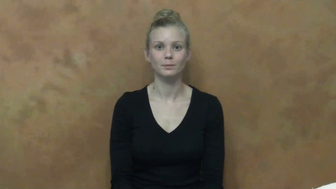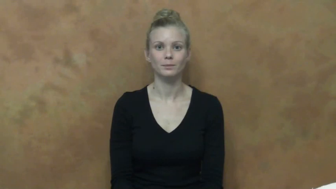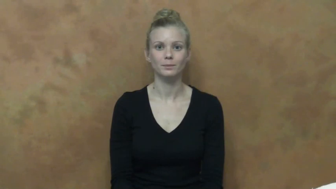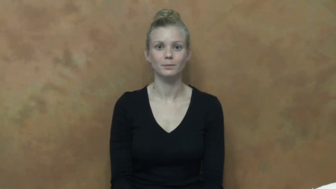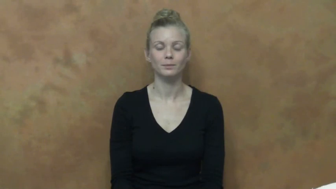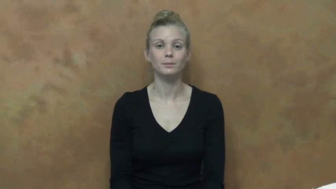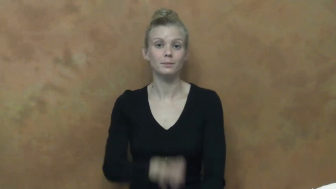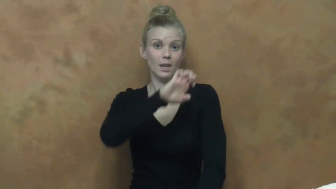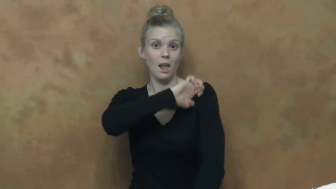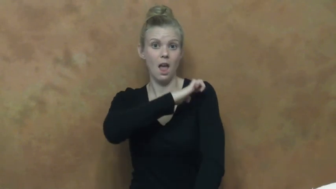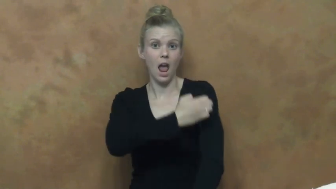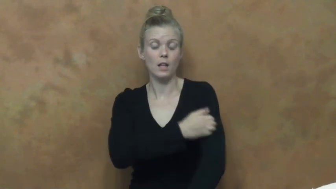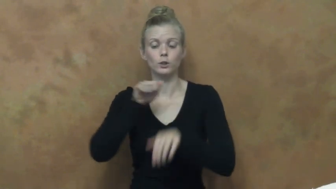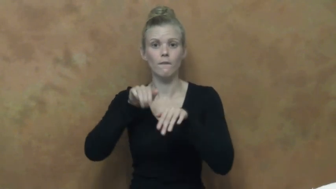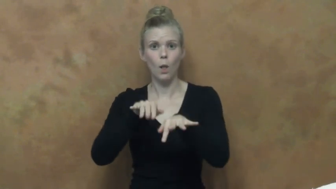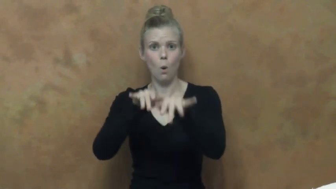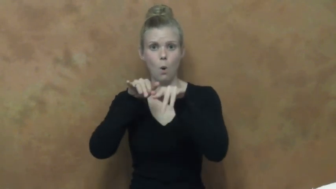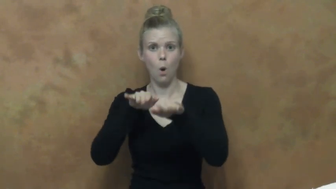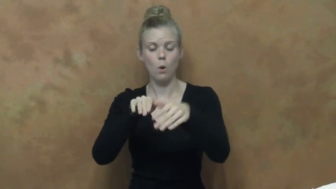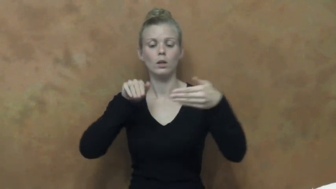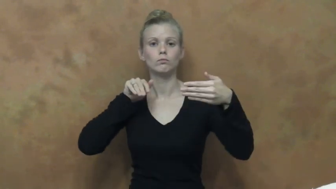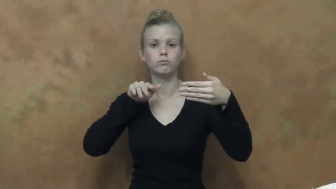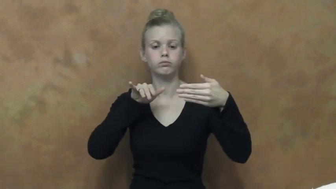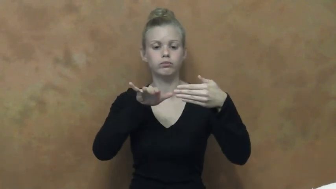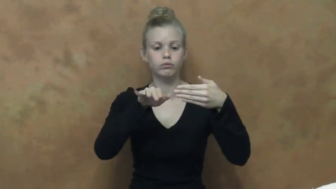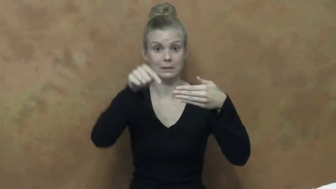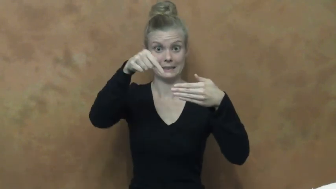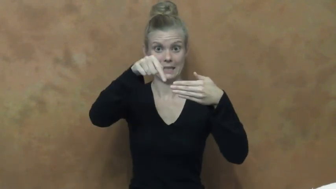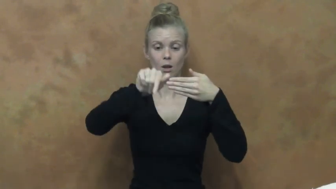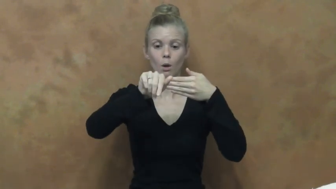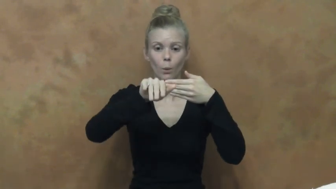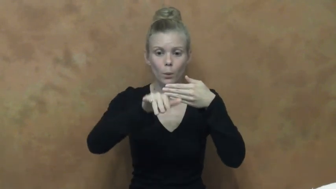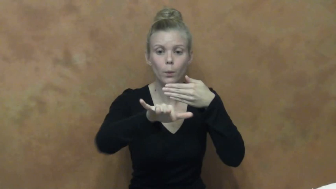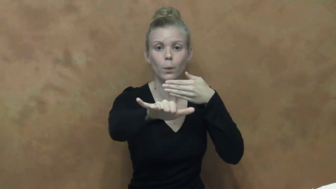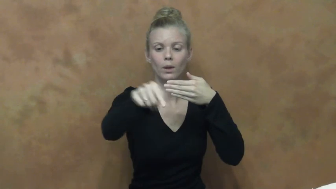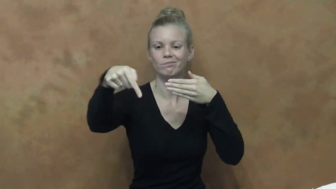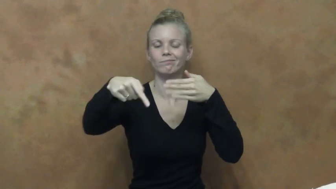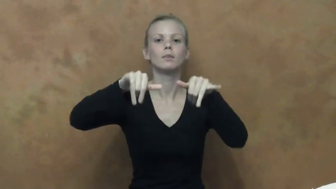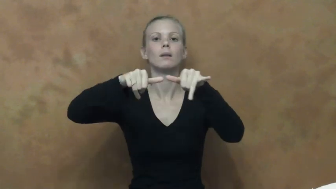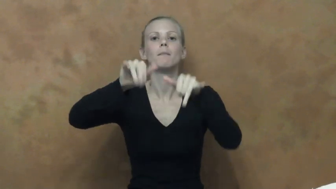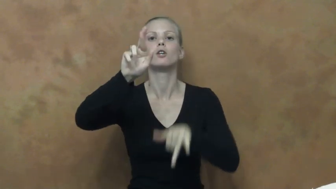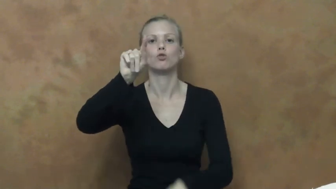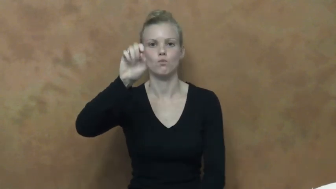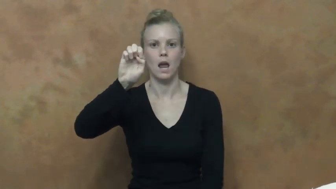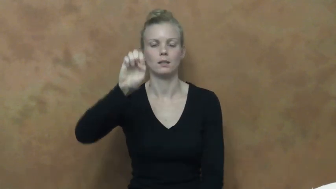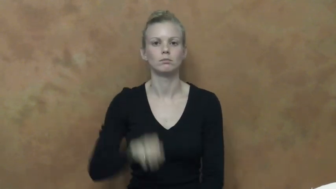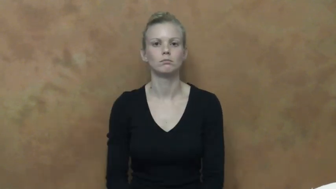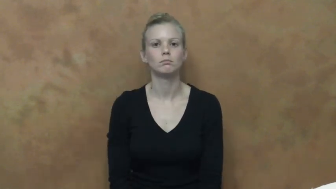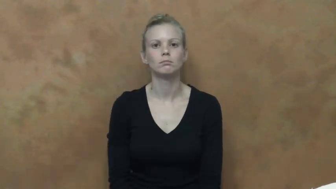apparent power